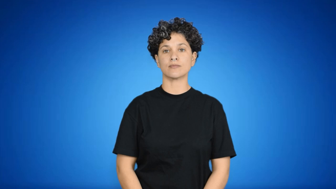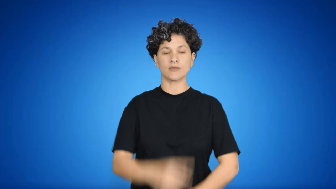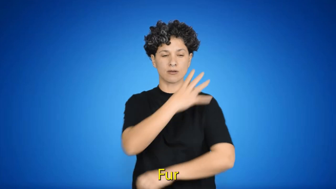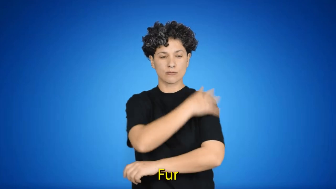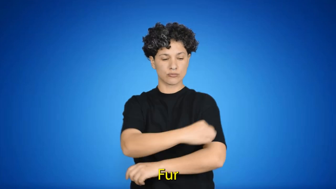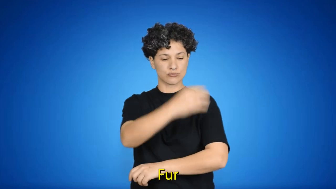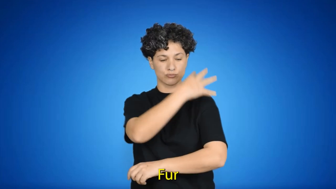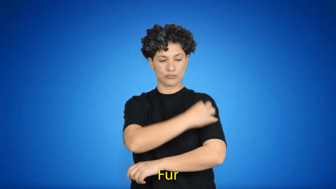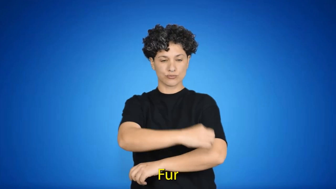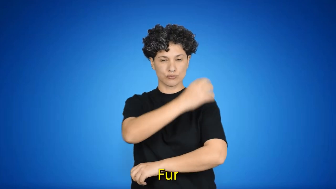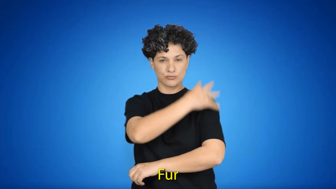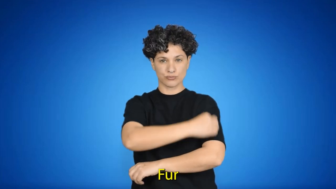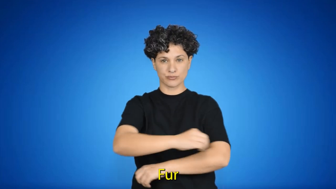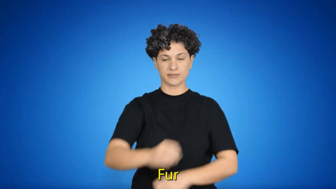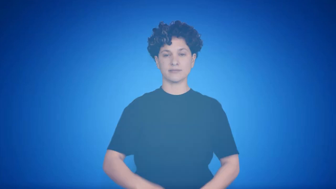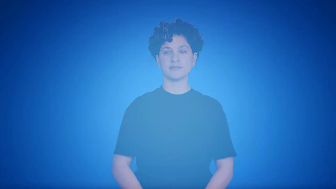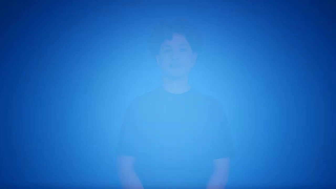Fur